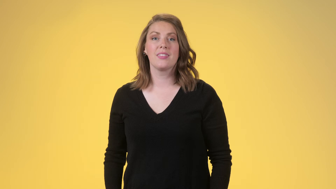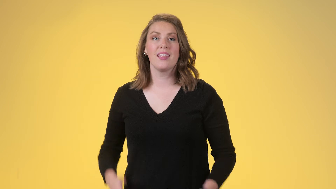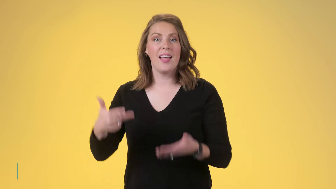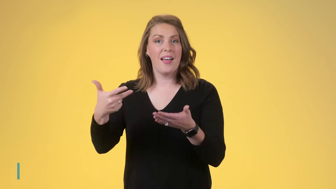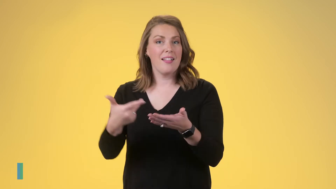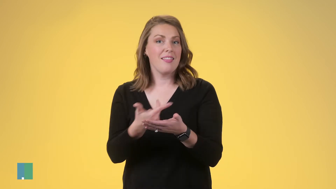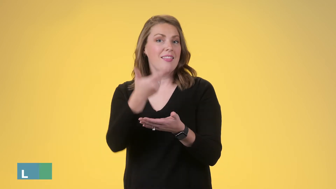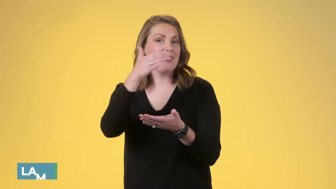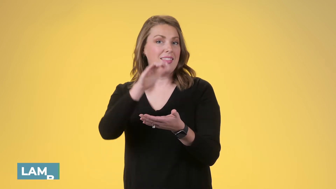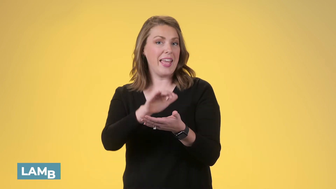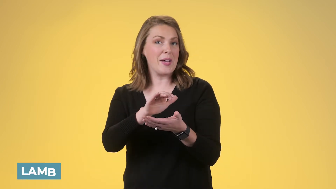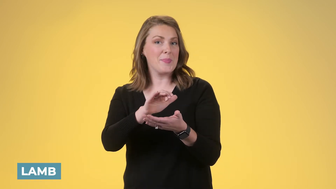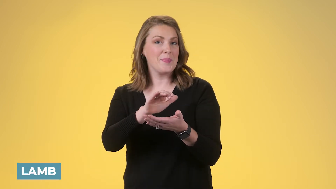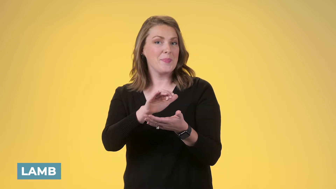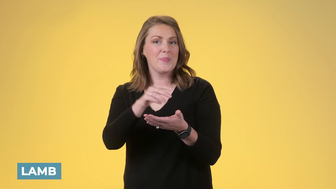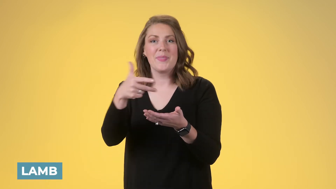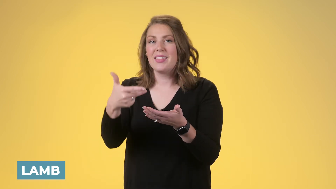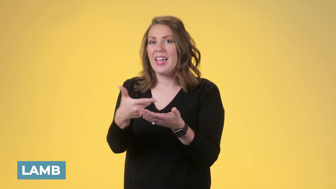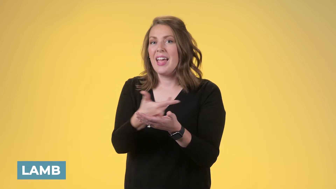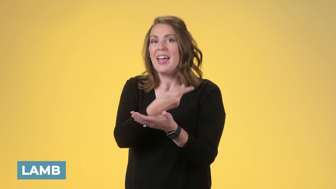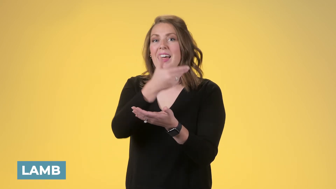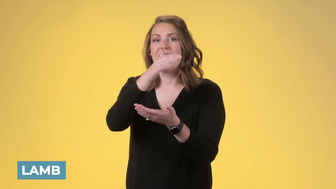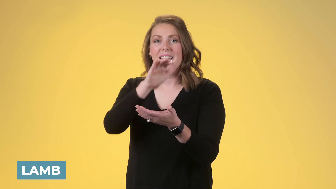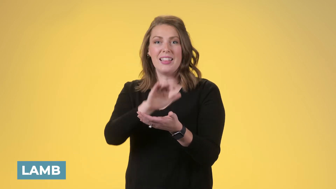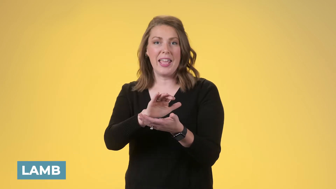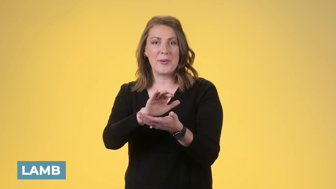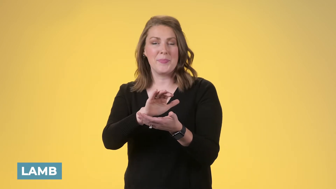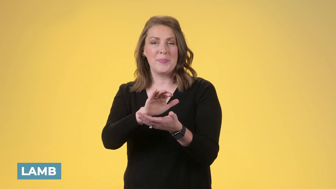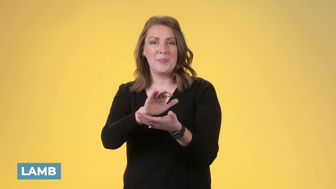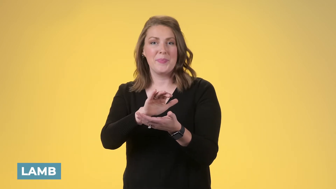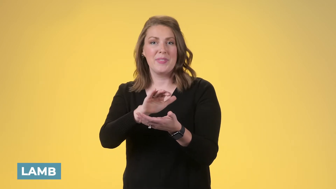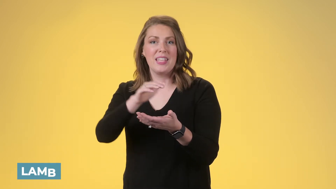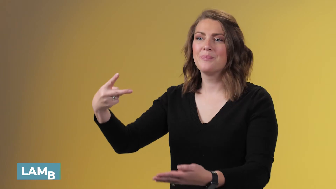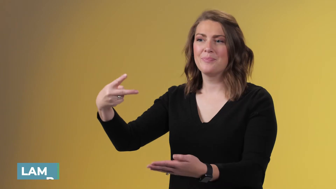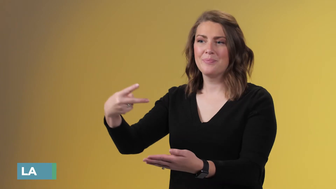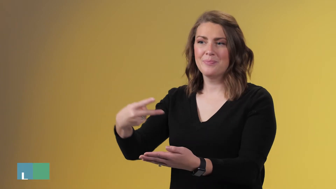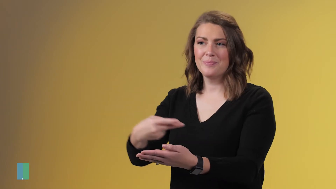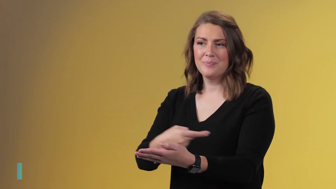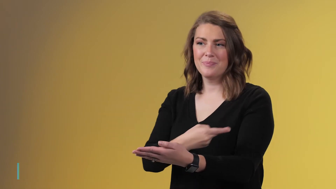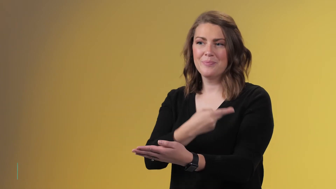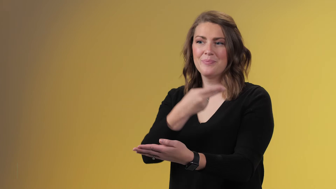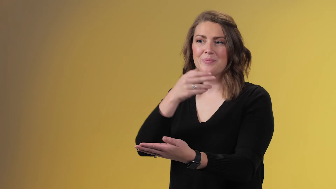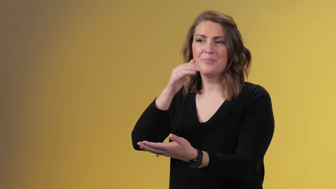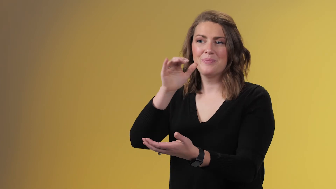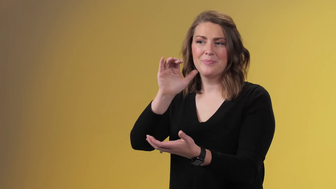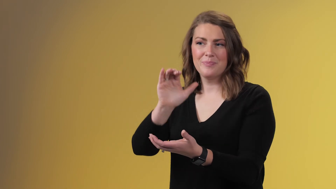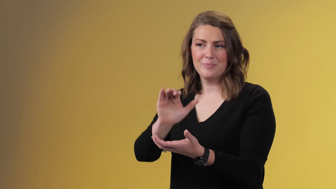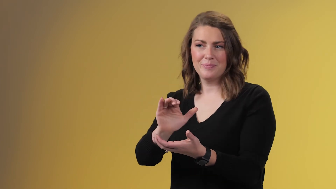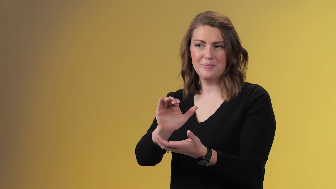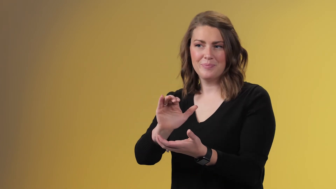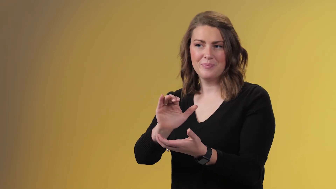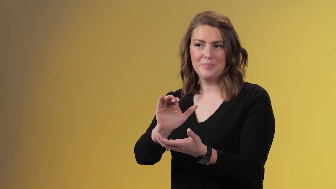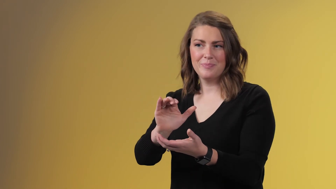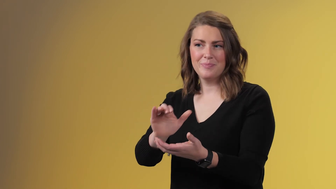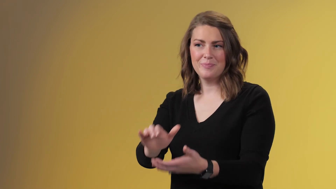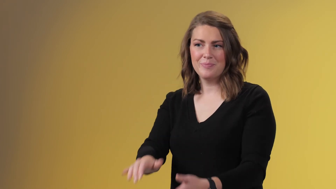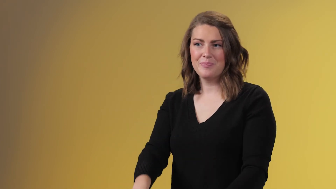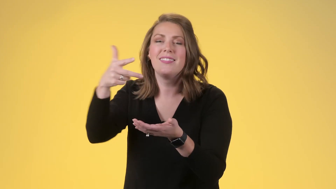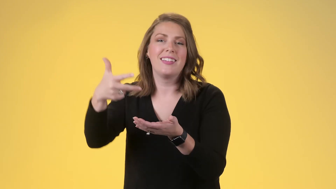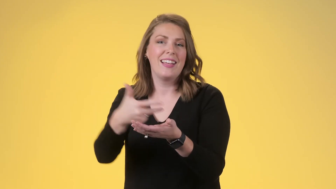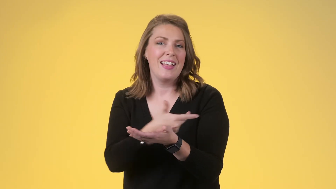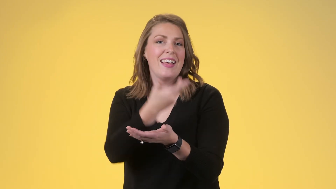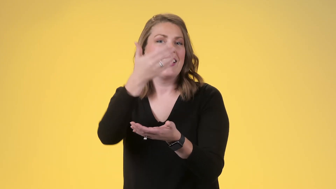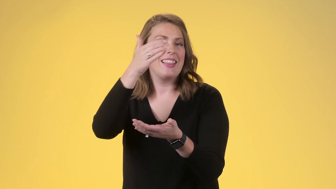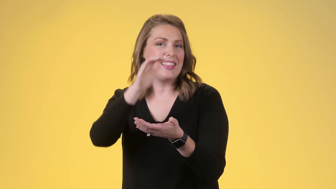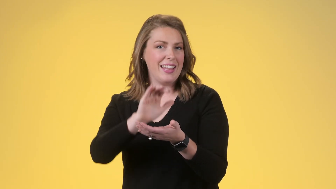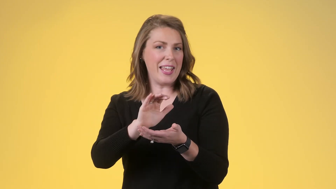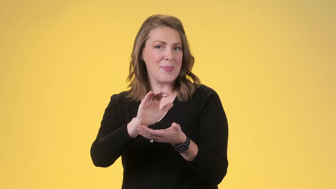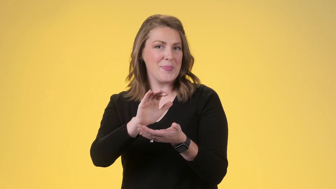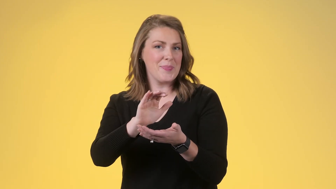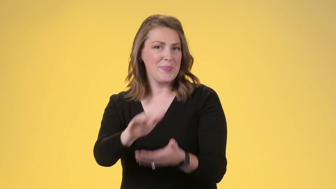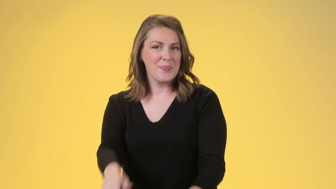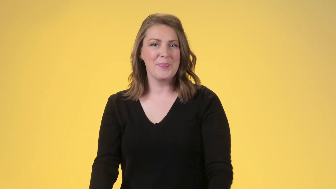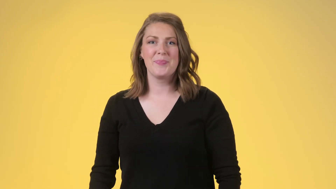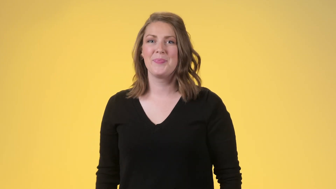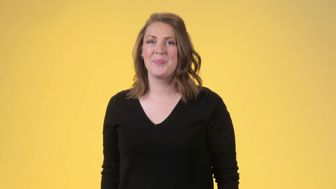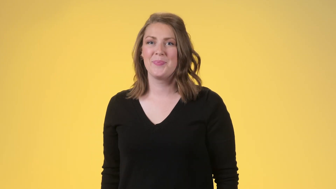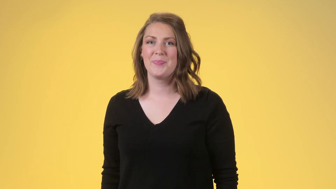Lamb